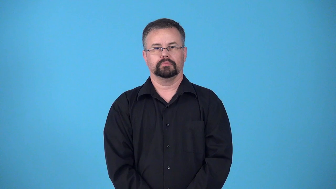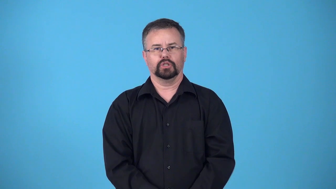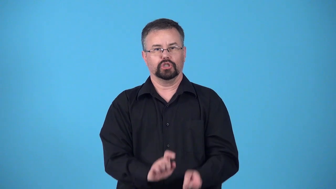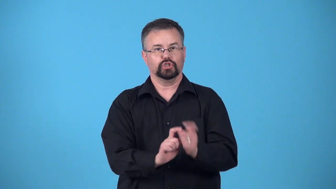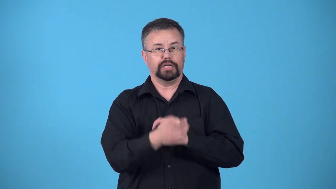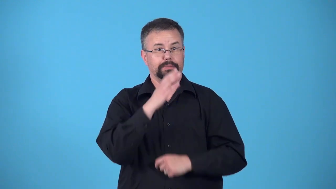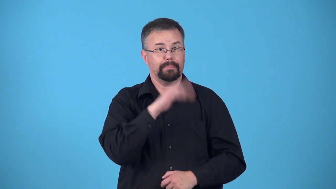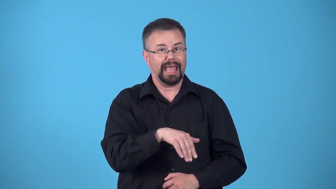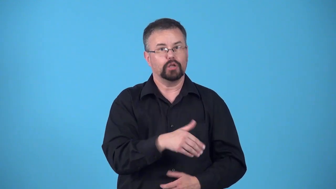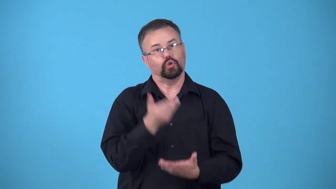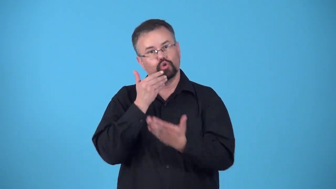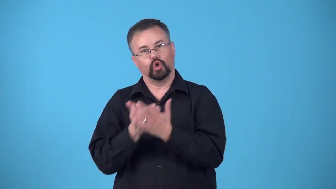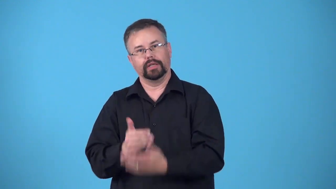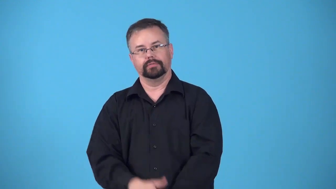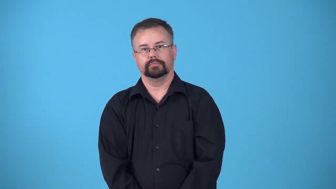turn water into wine